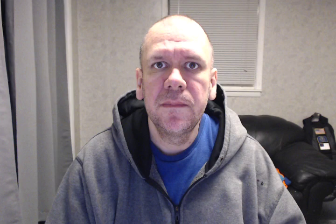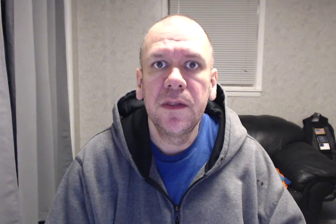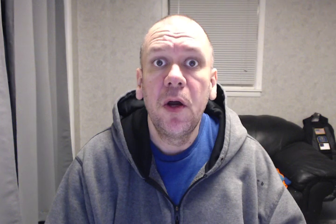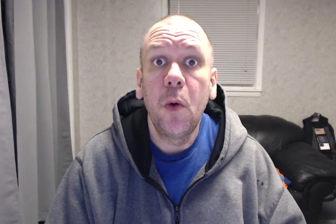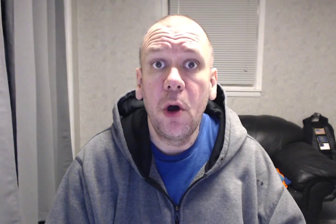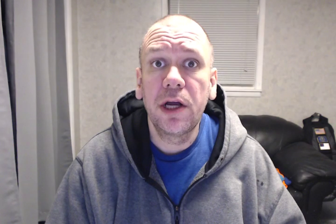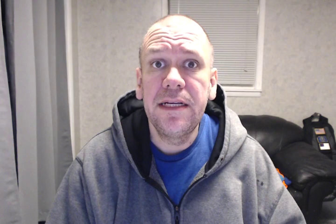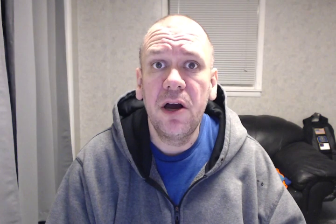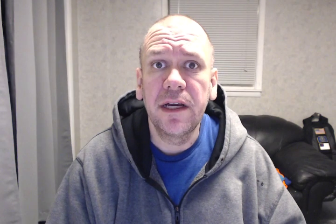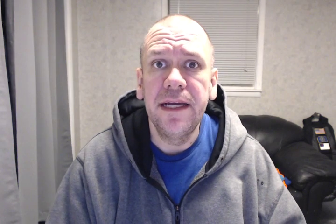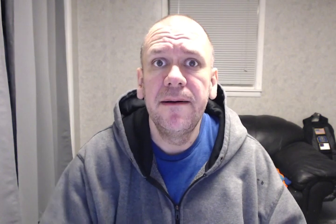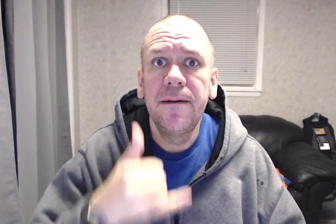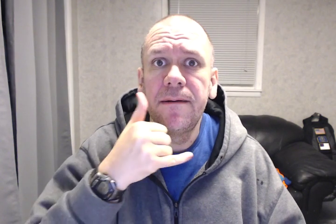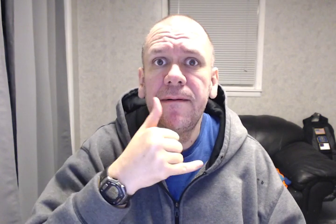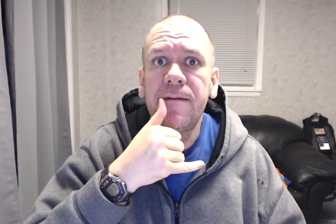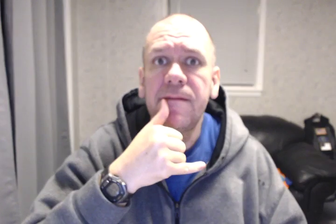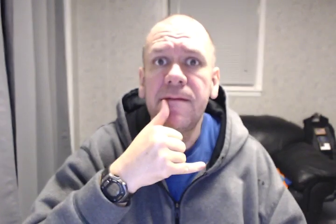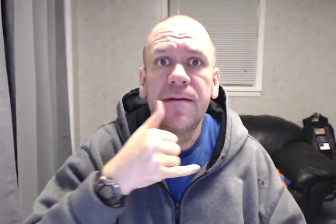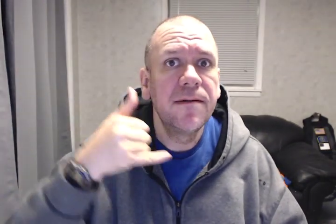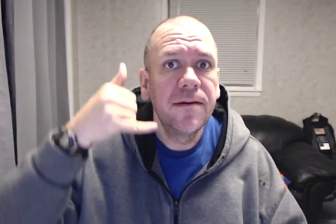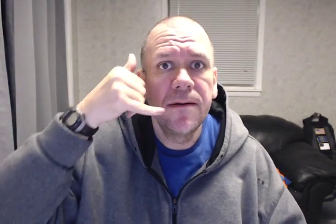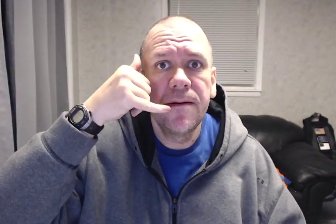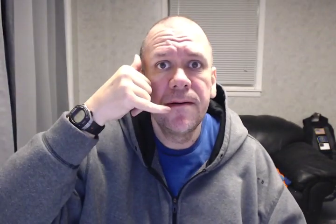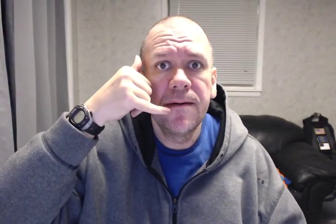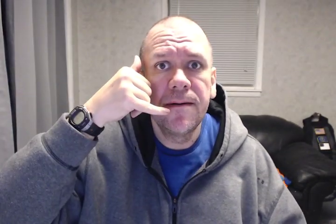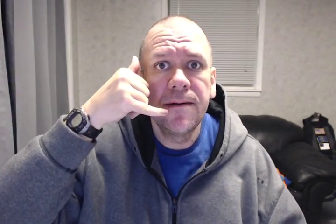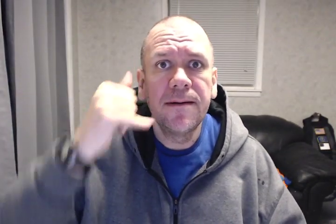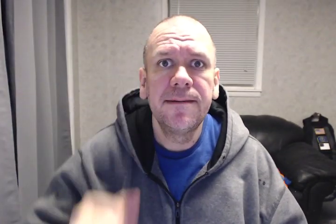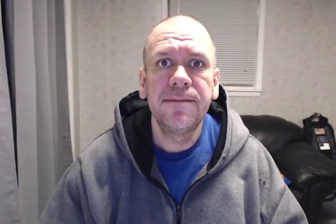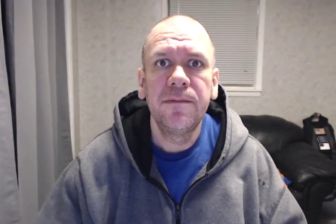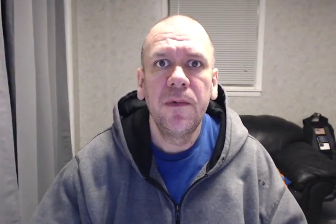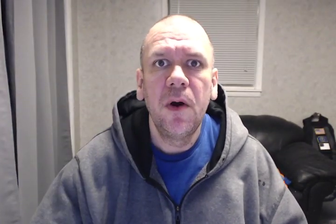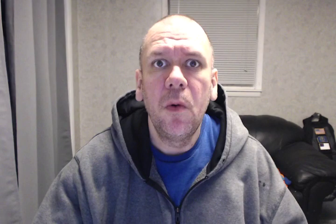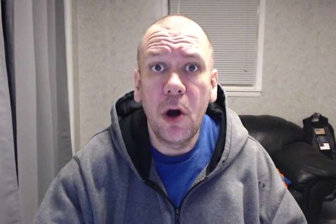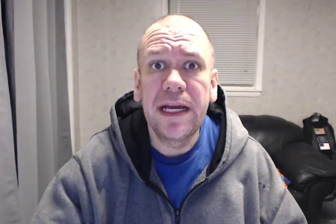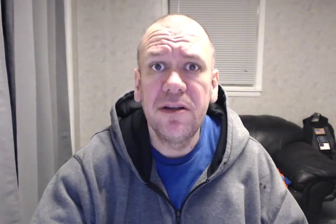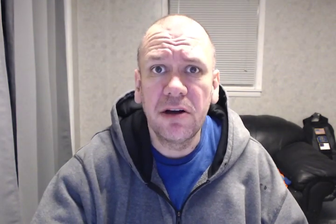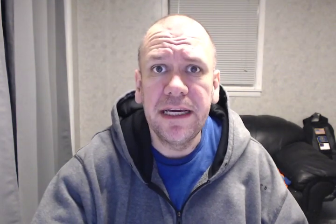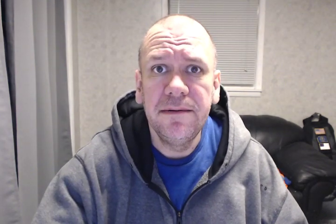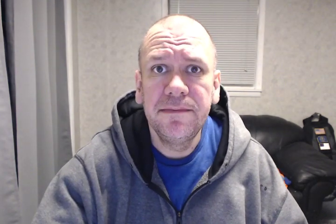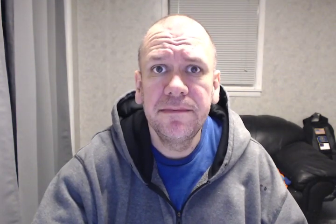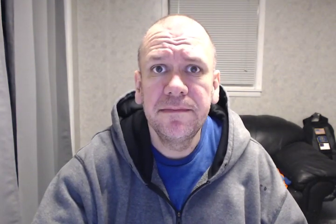Walkie - Talkie